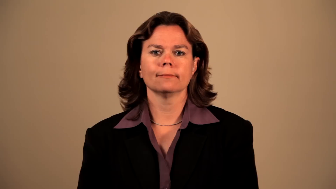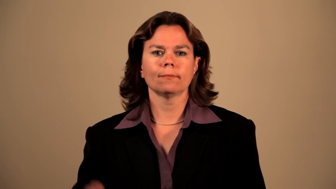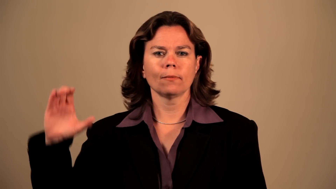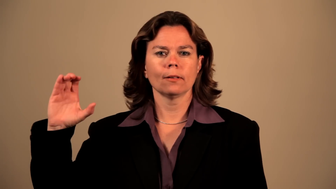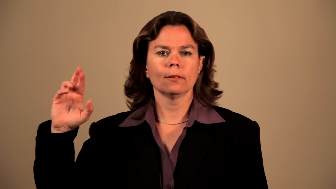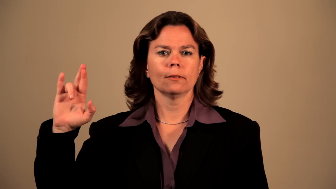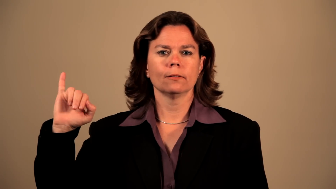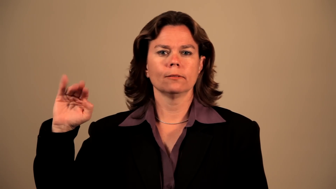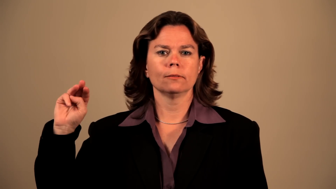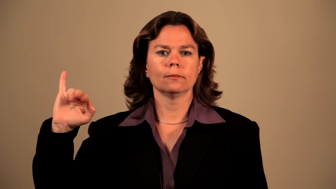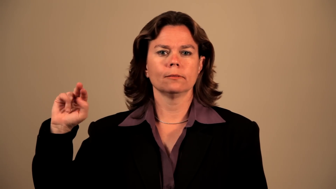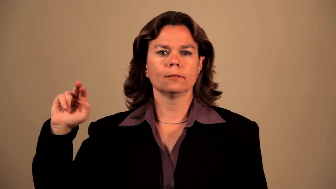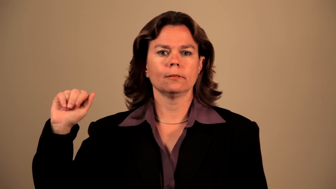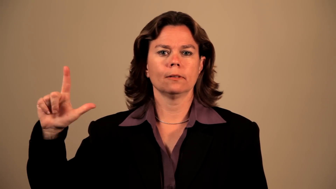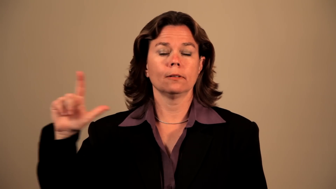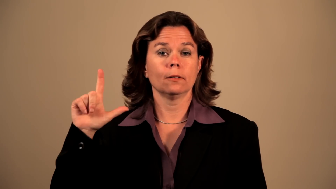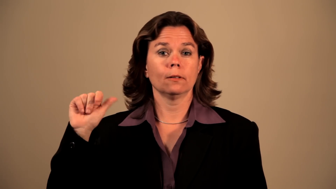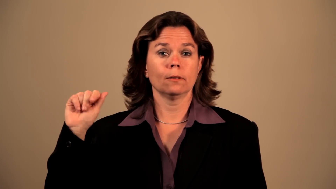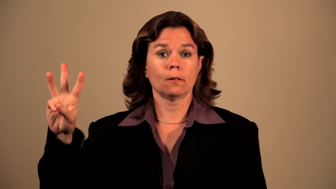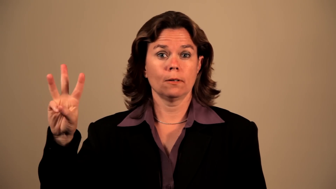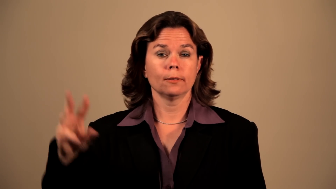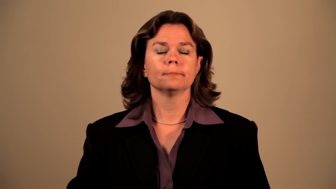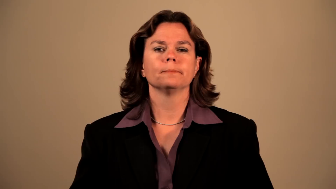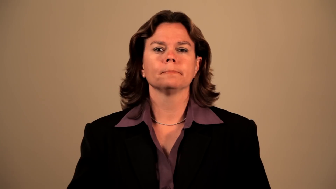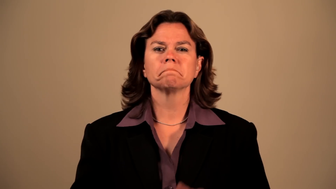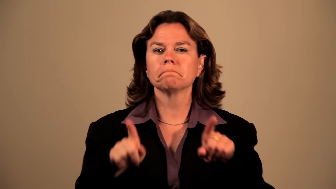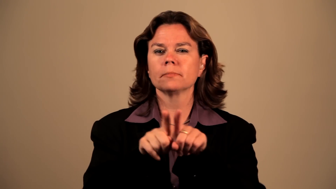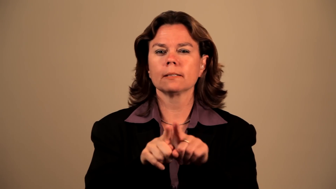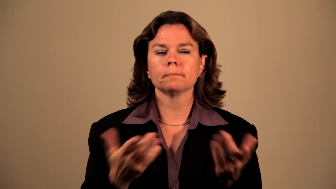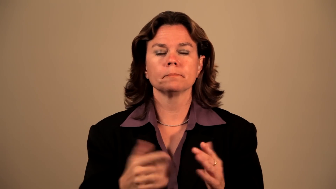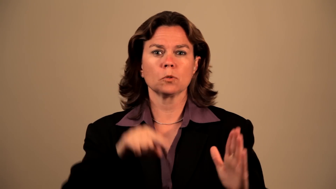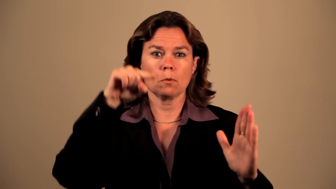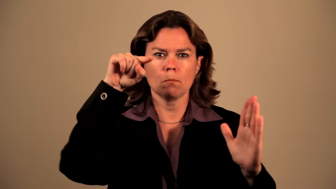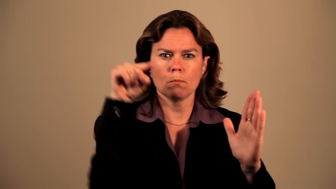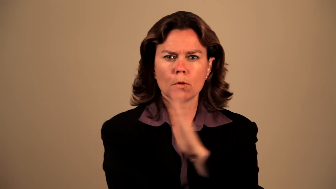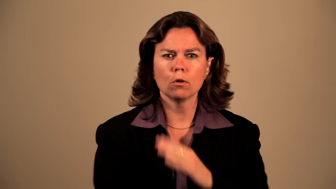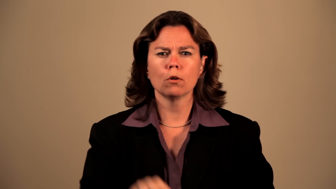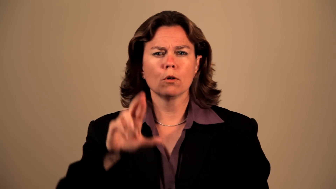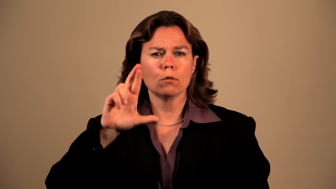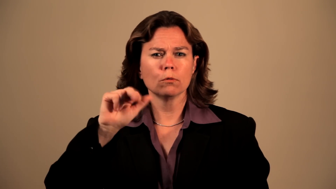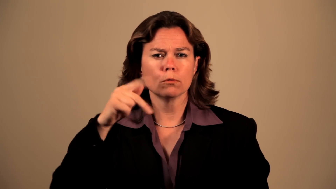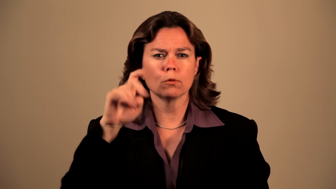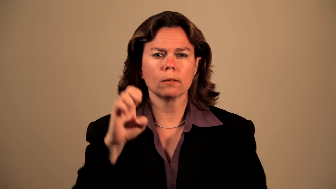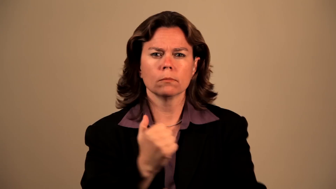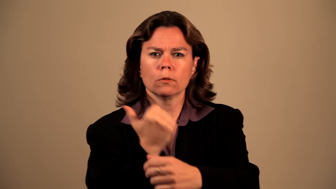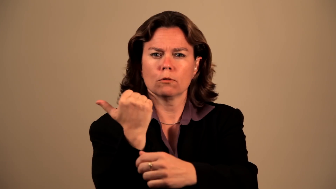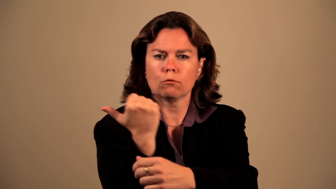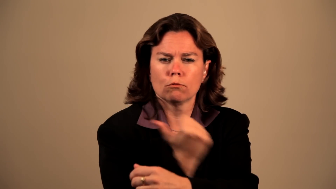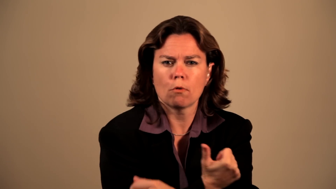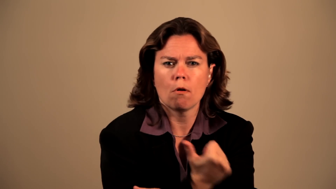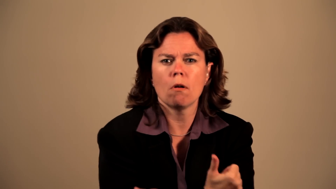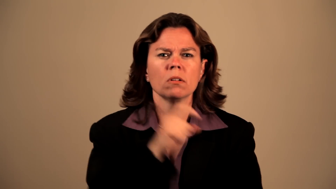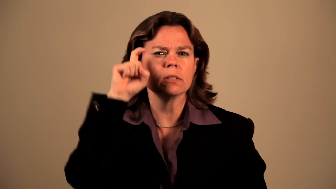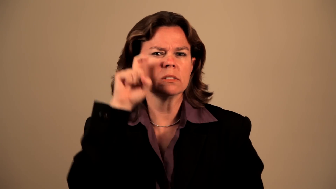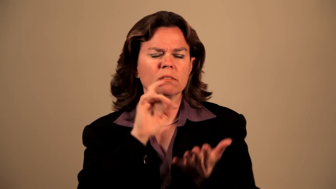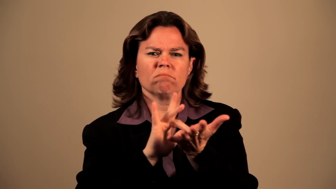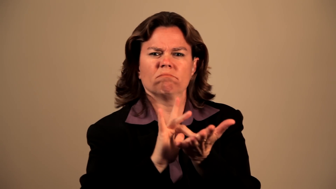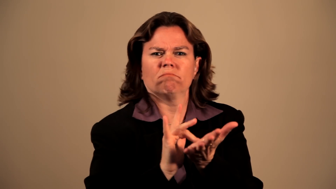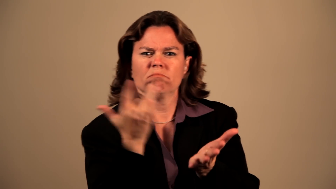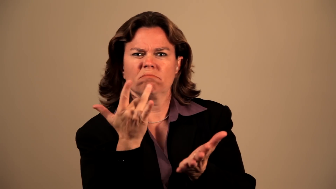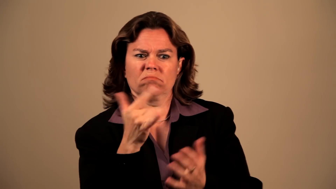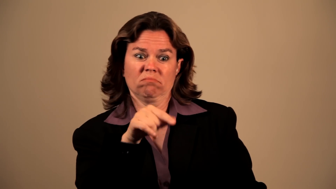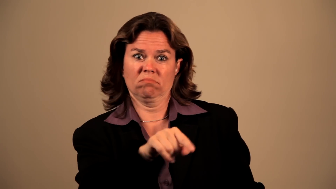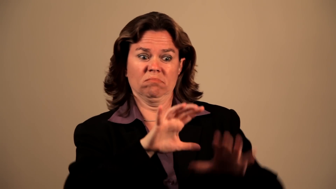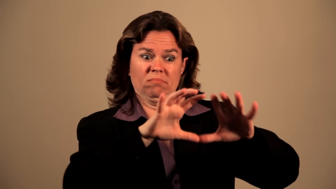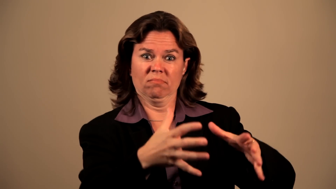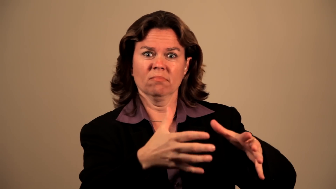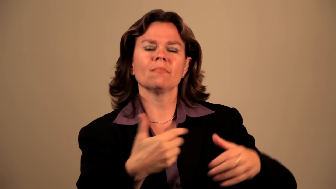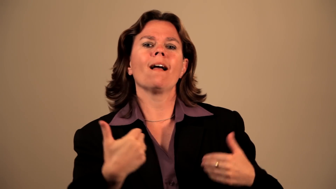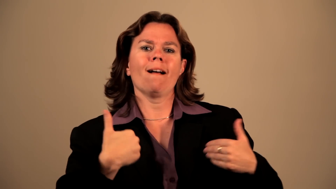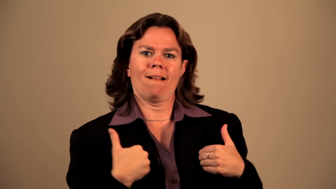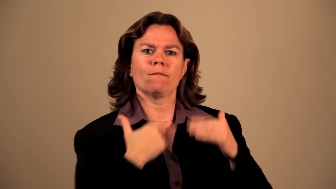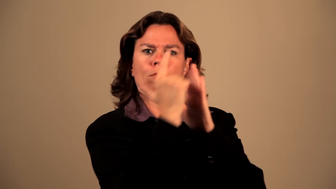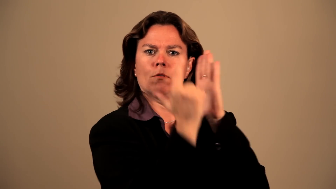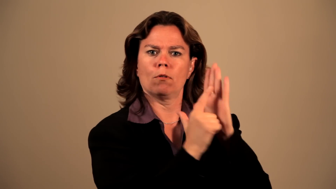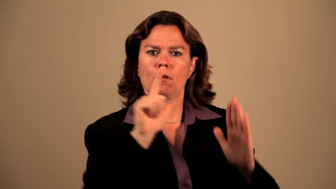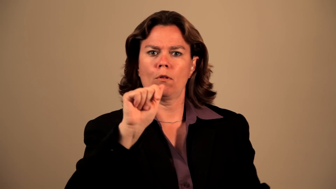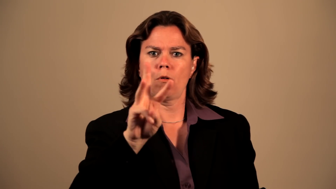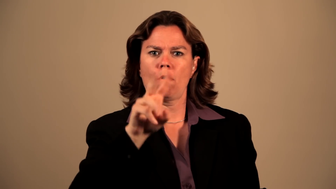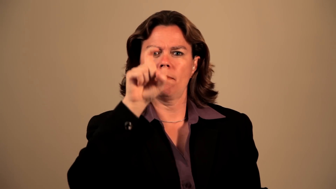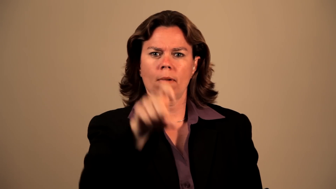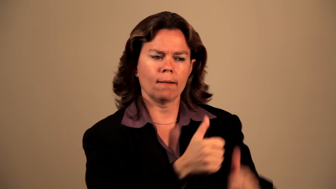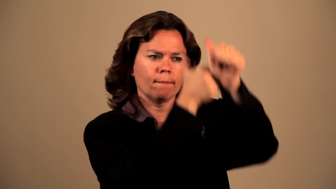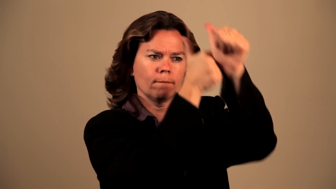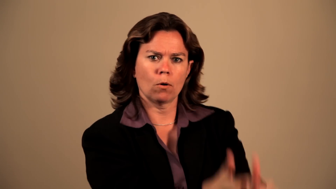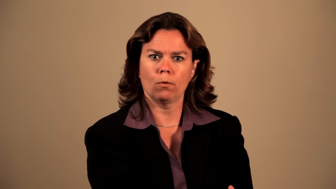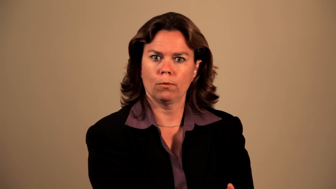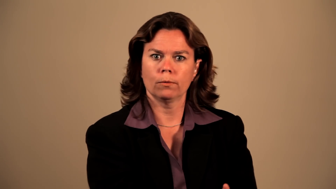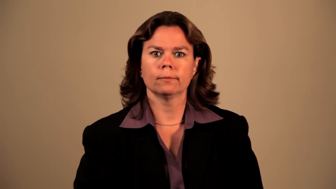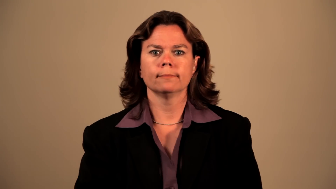Criminal Law